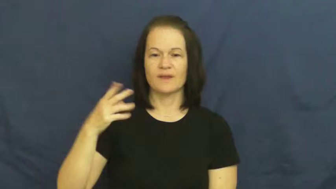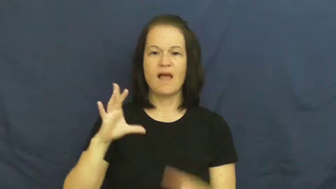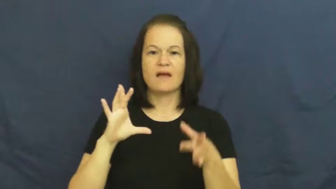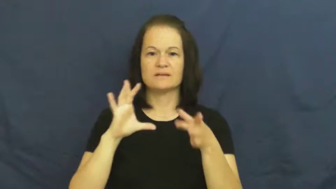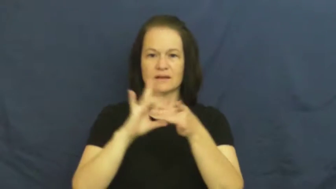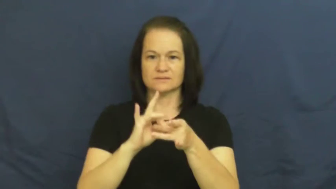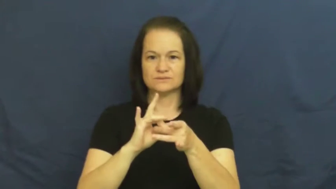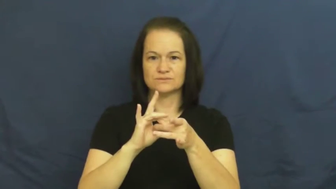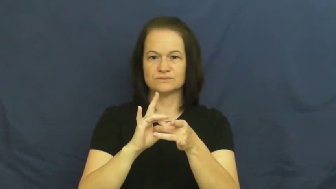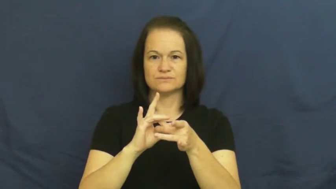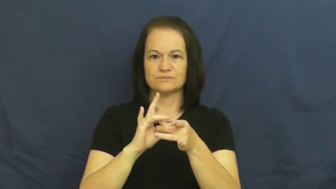dock,tether-connect